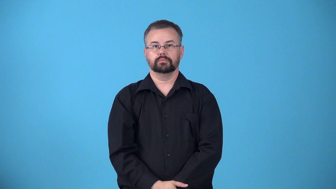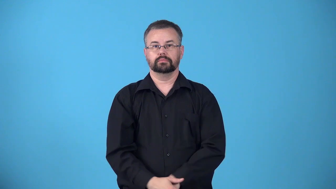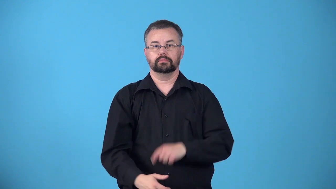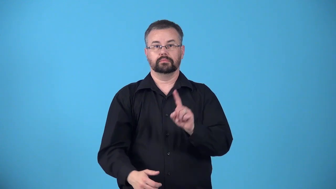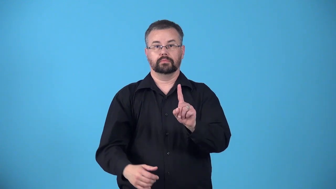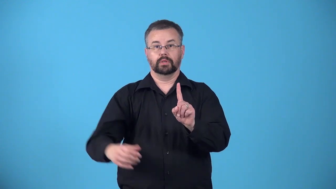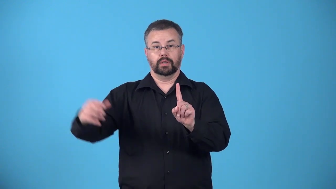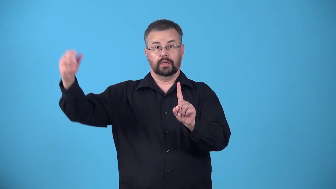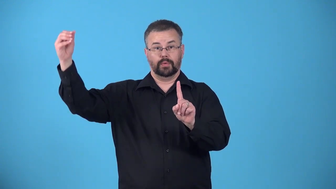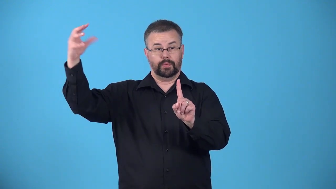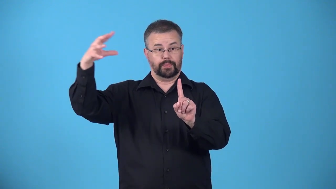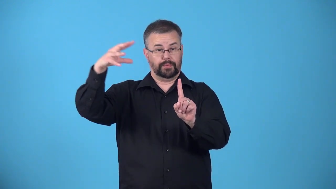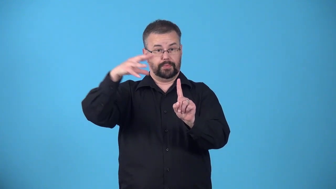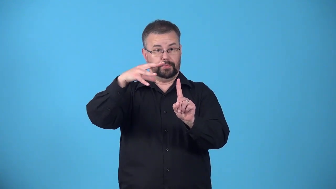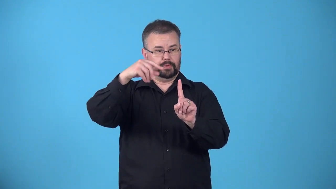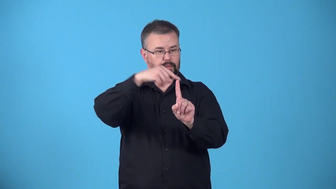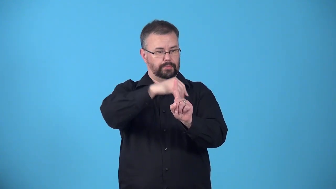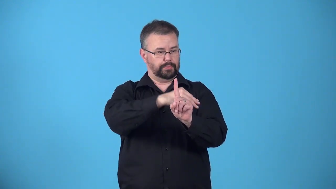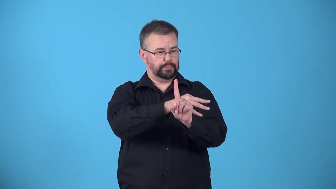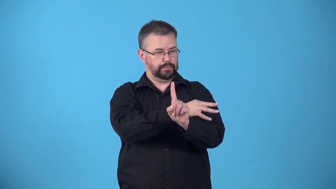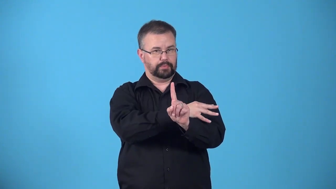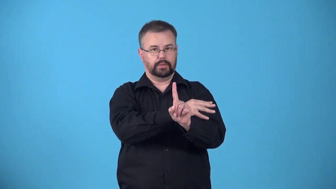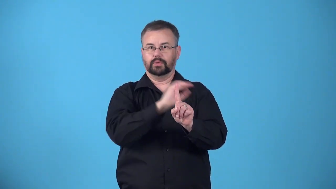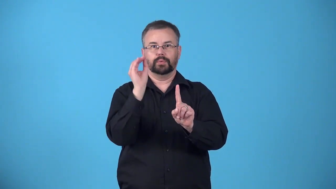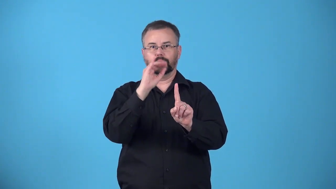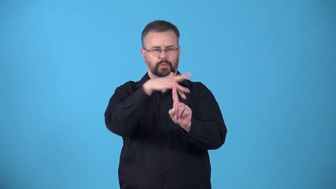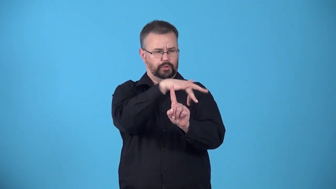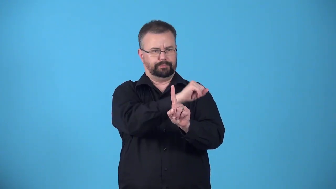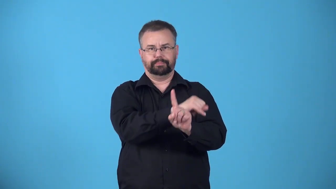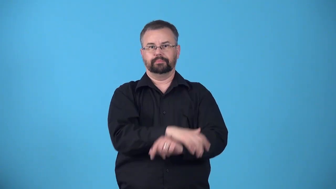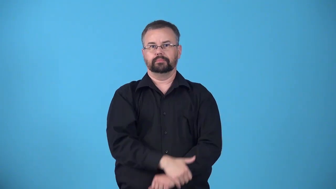shadowless